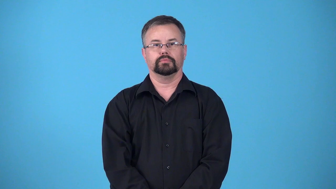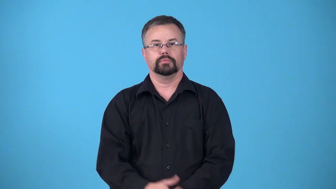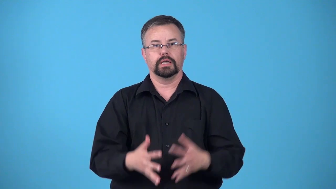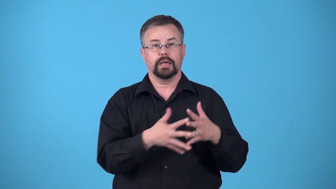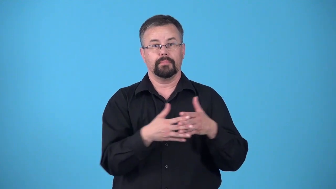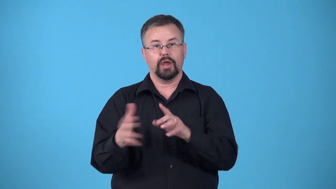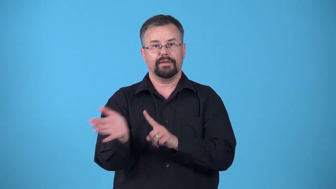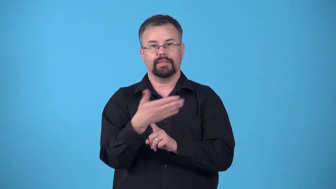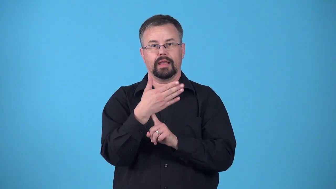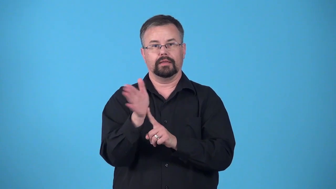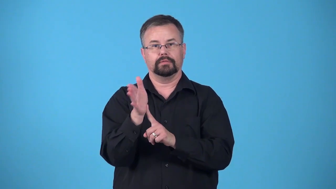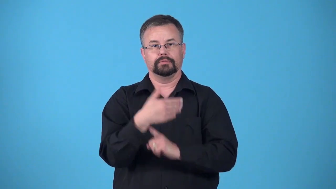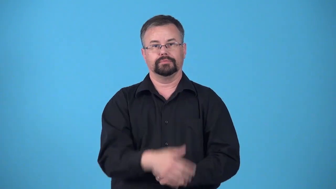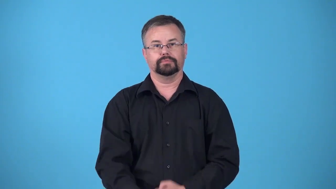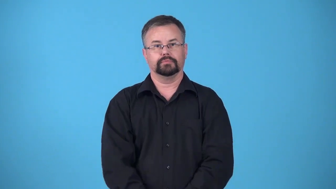stars and stripes